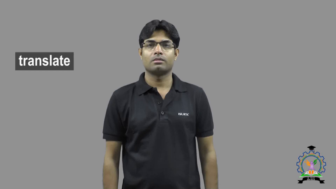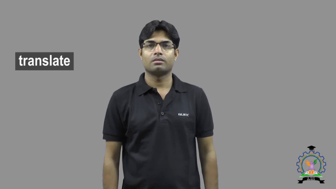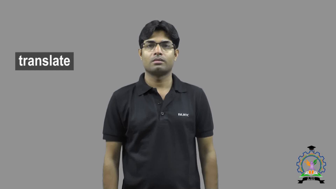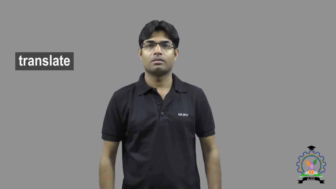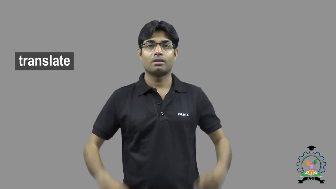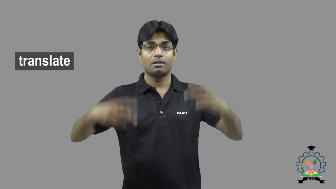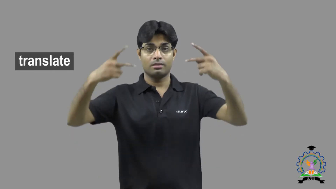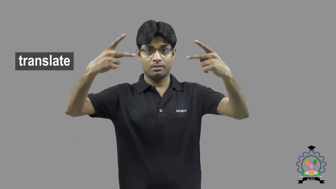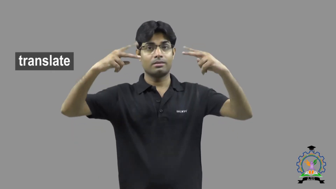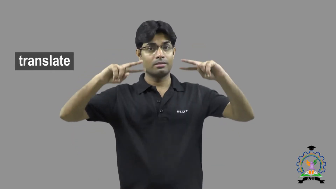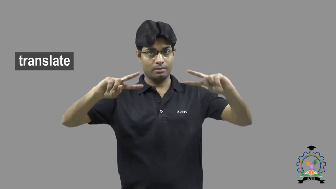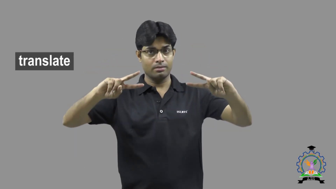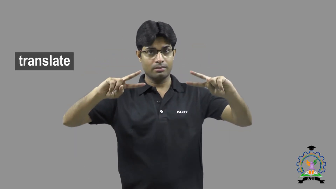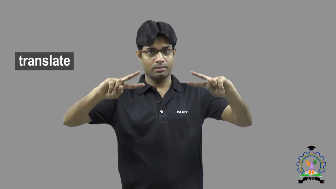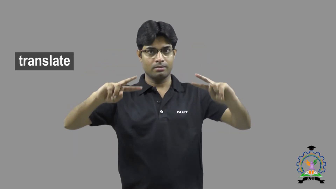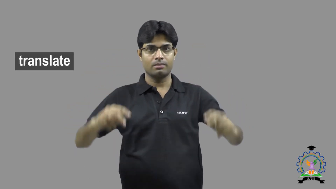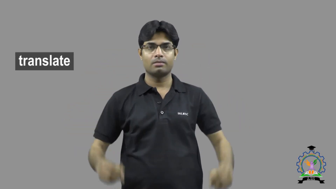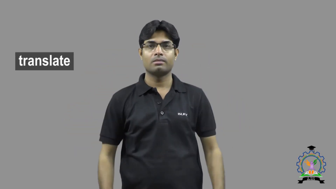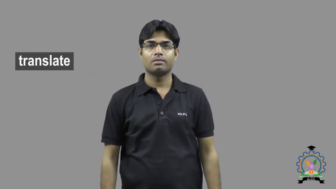Translate